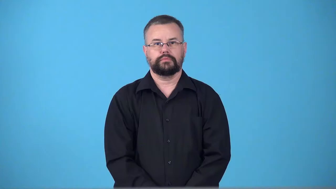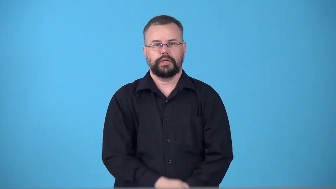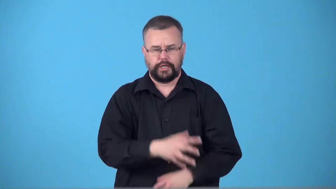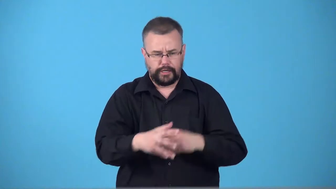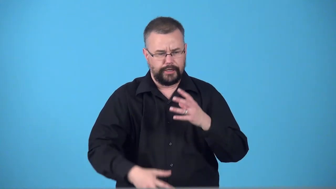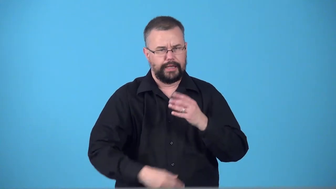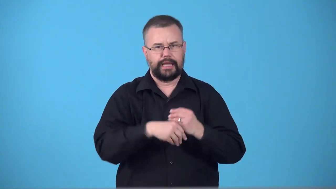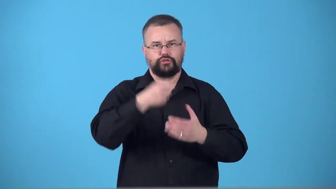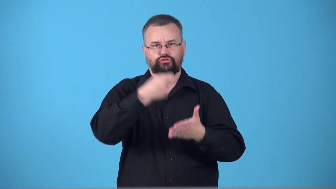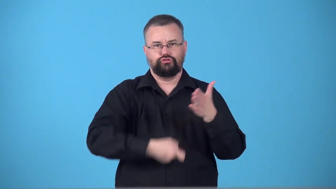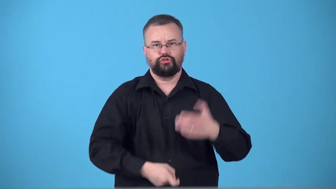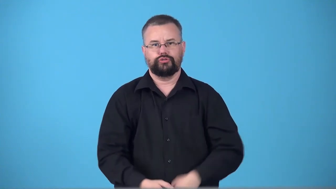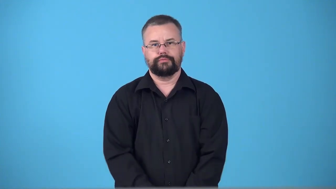surcharge